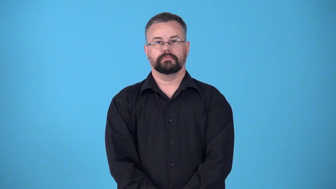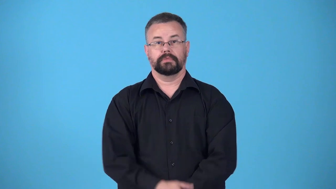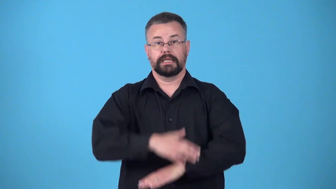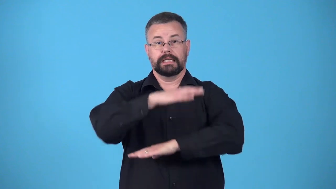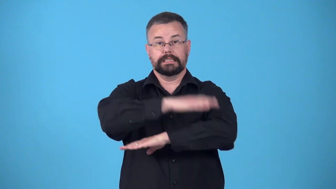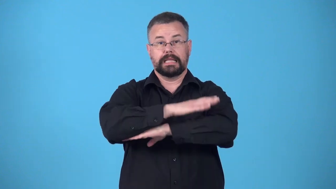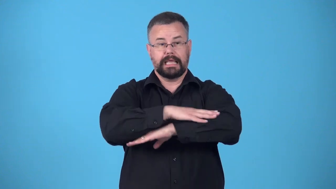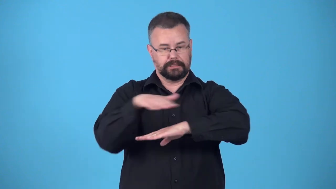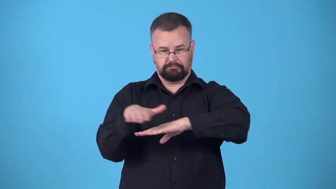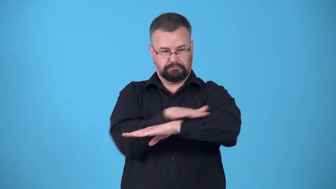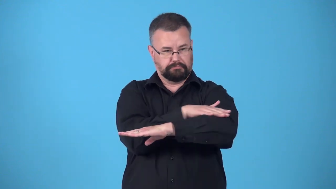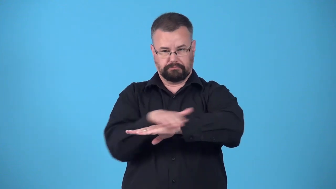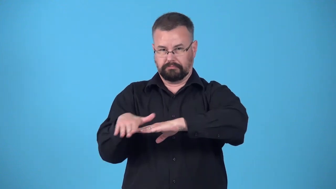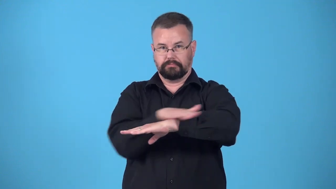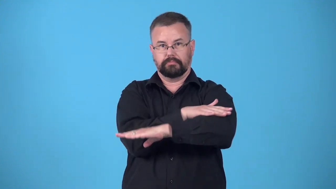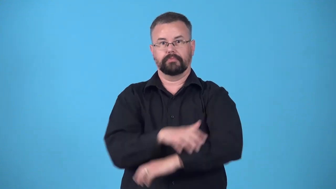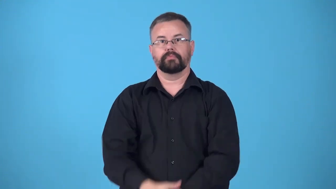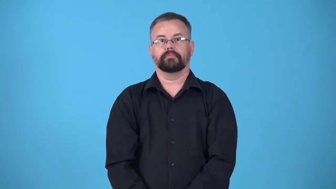desktop